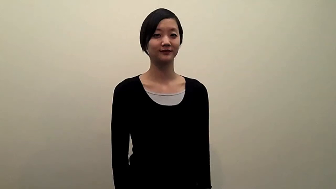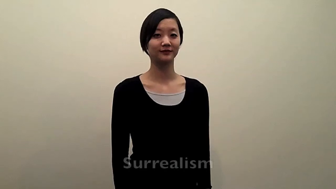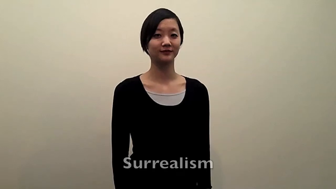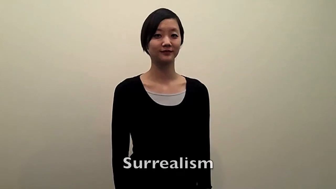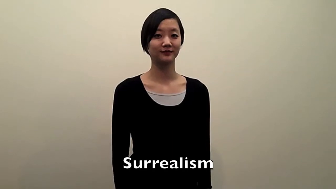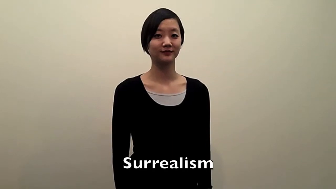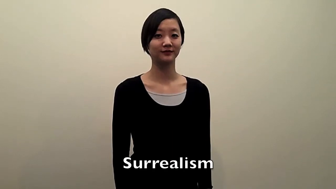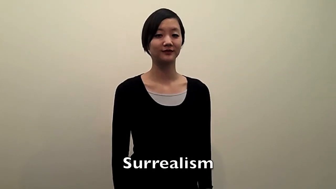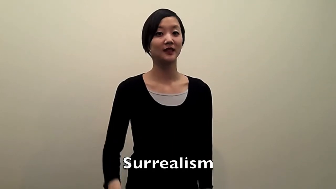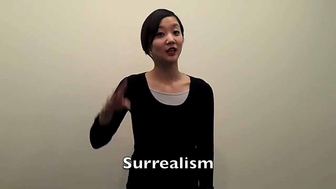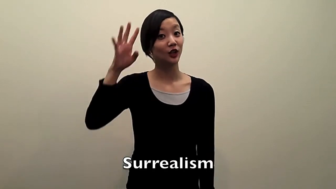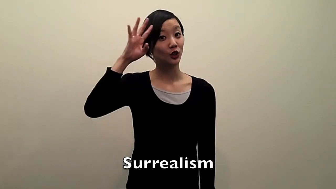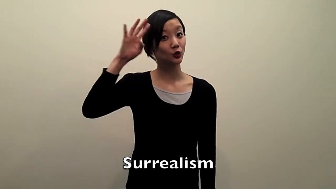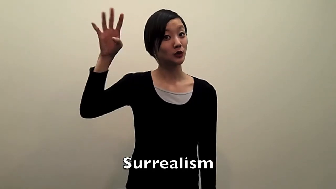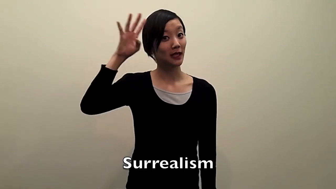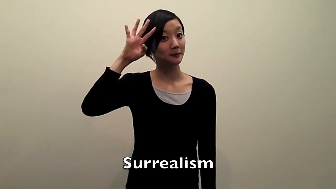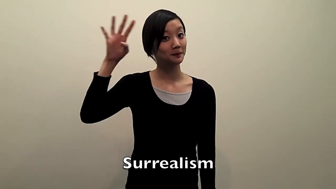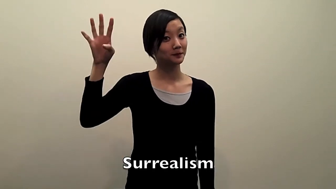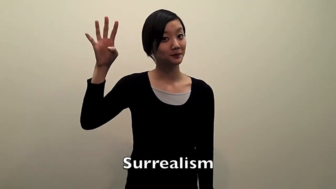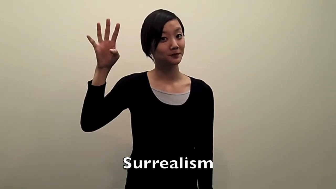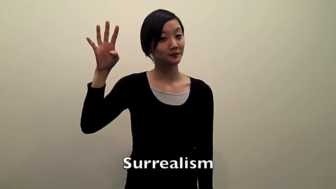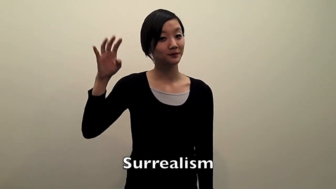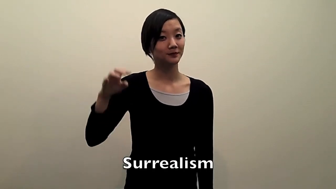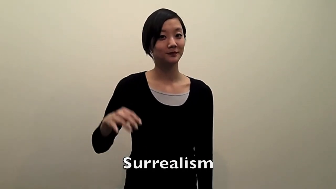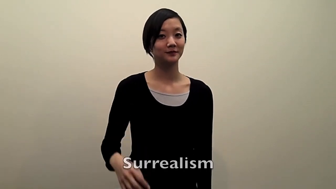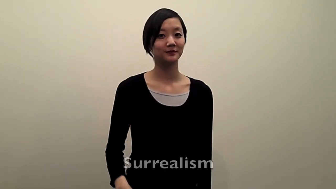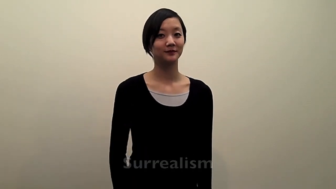Surrealism